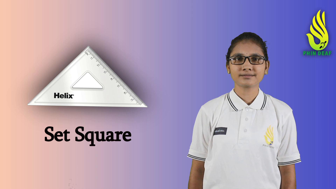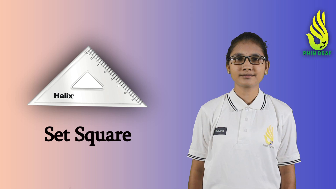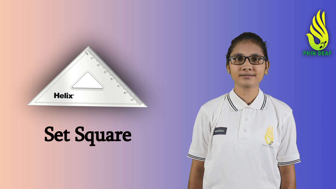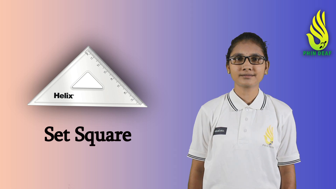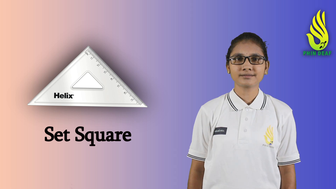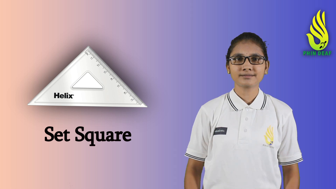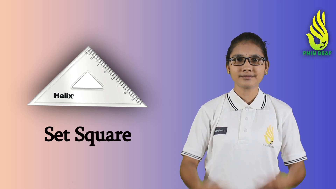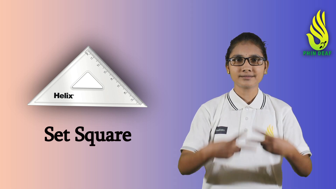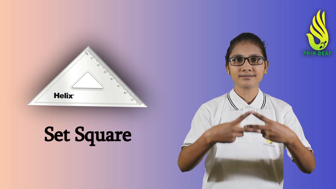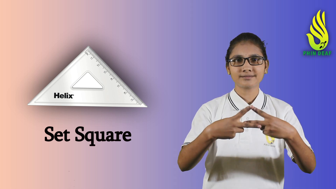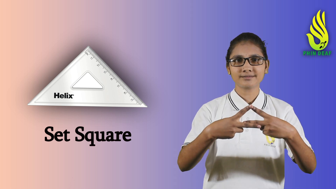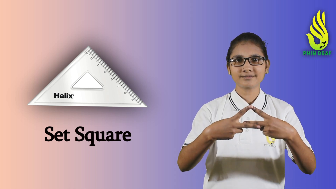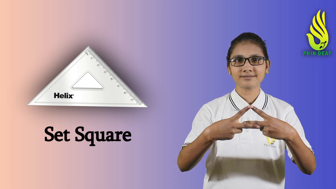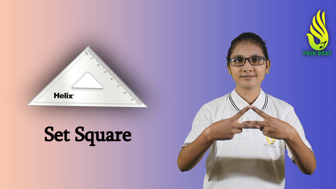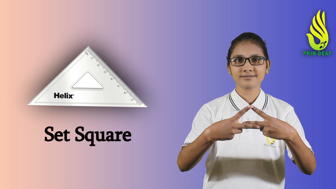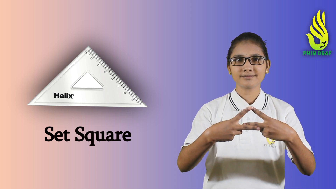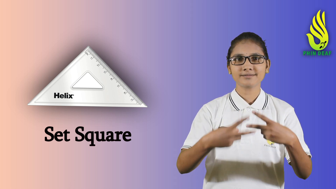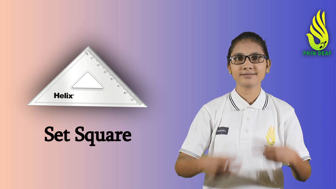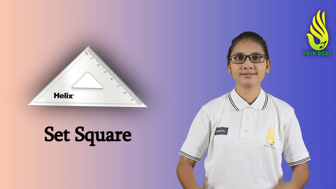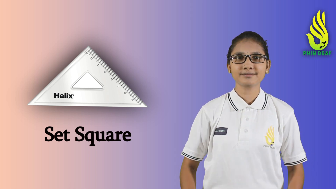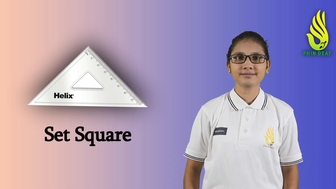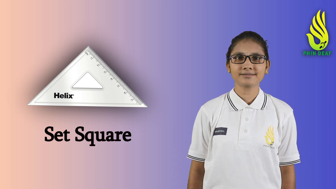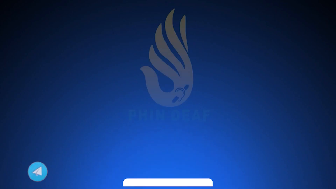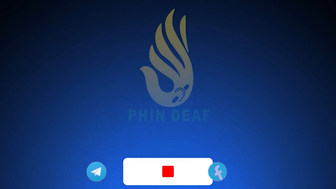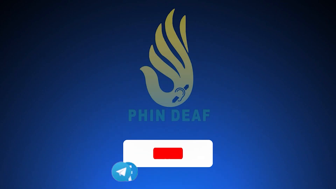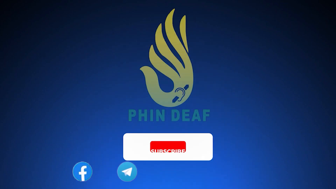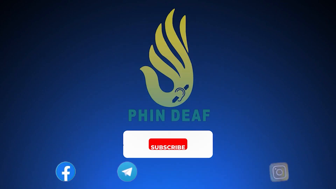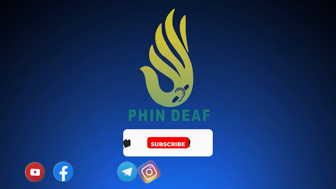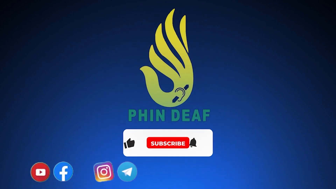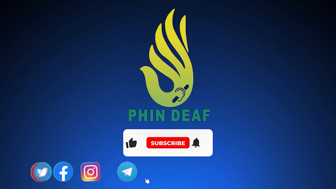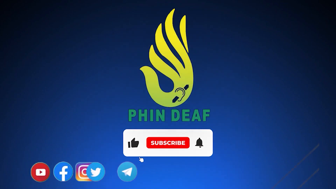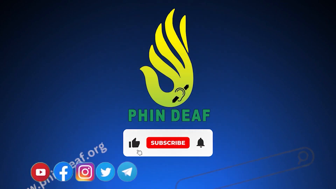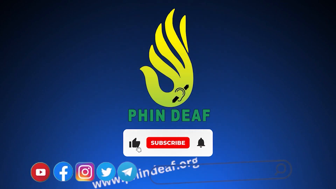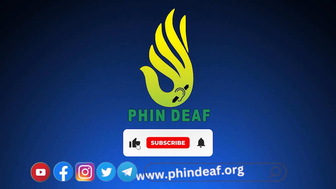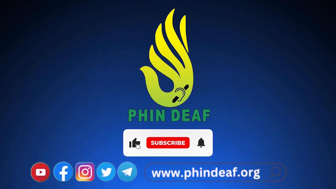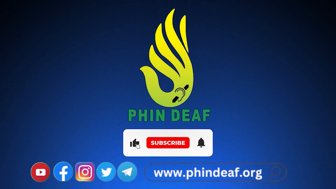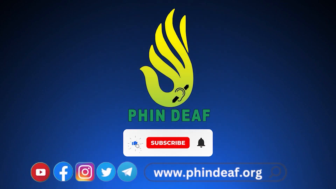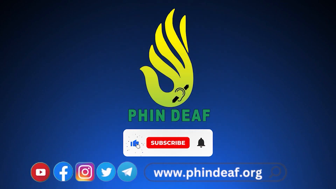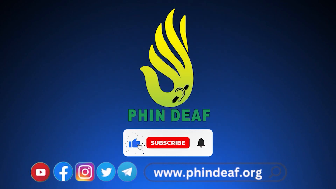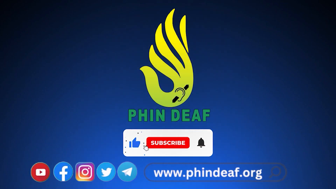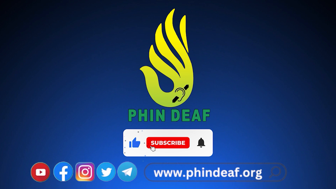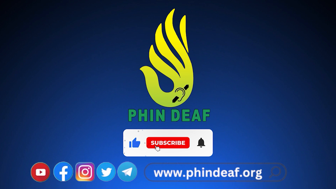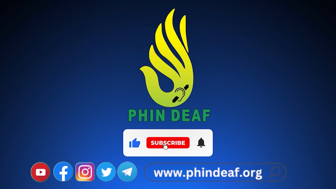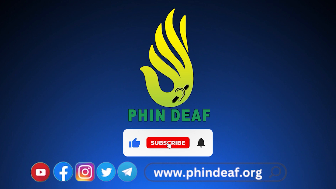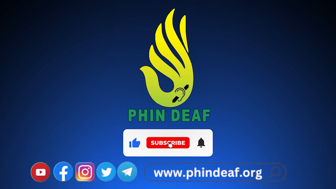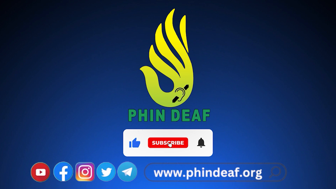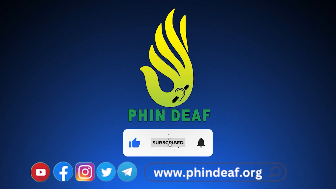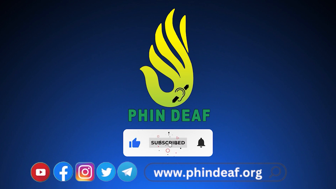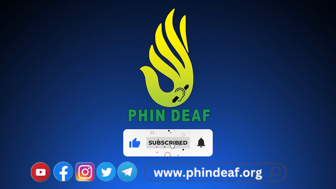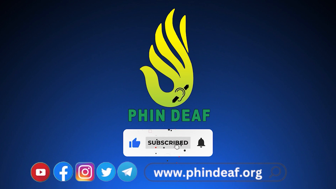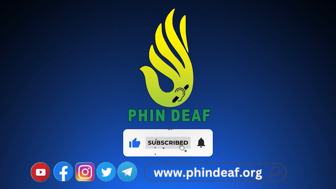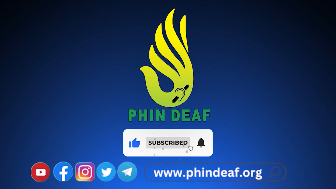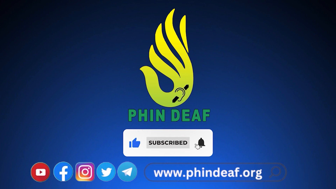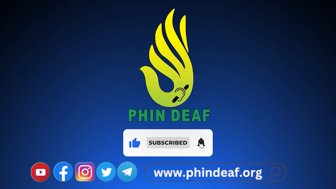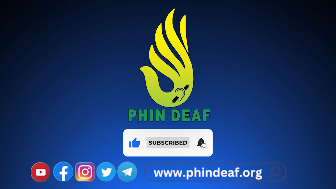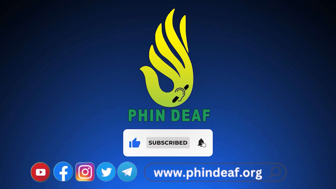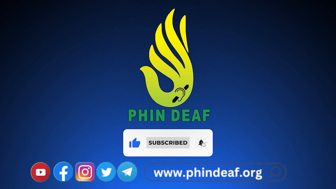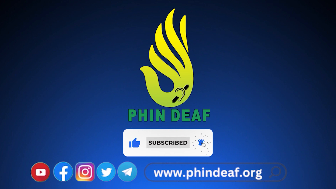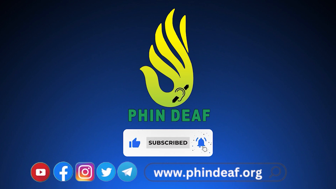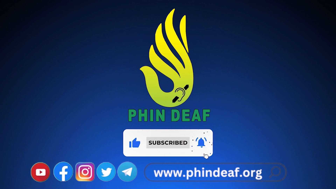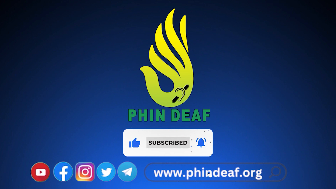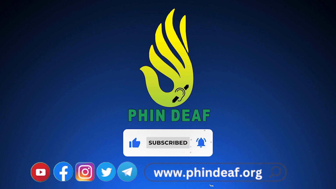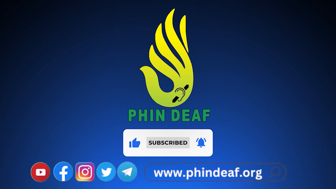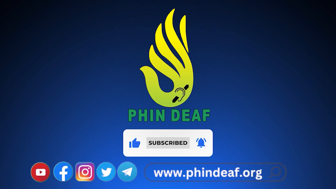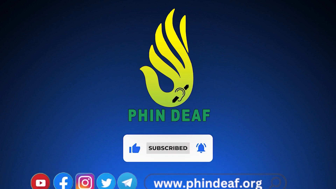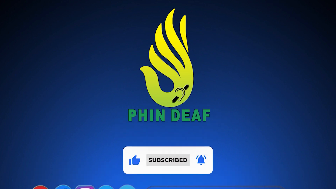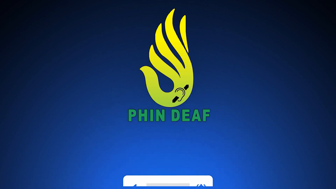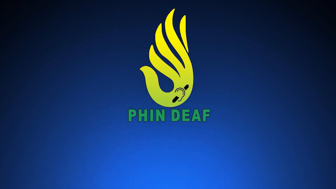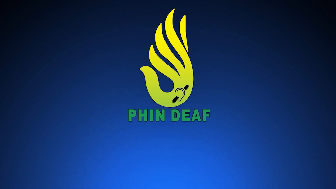Set Square